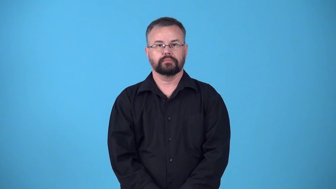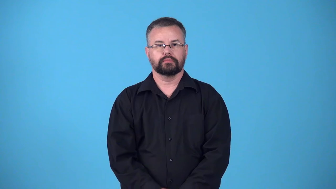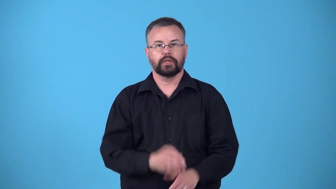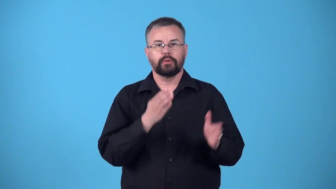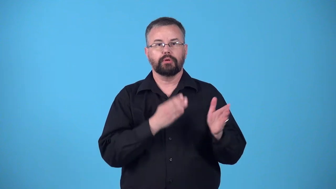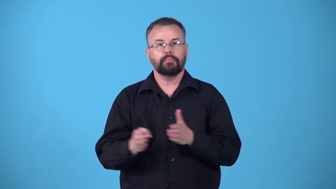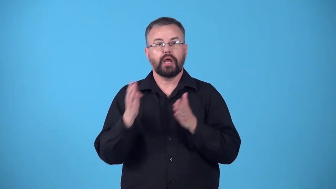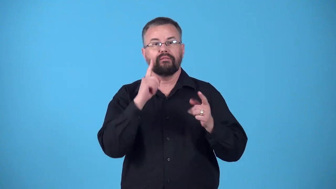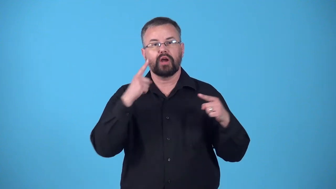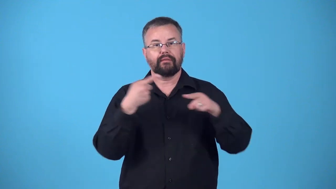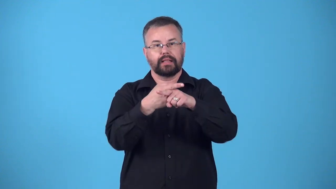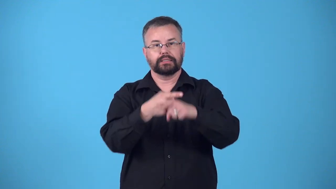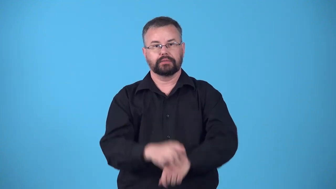gird one's loins